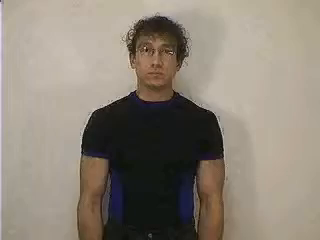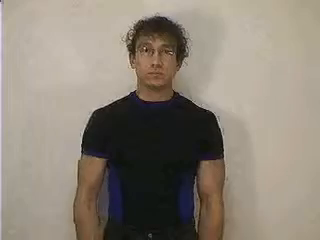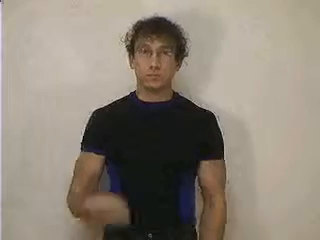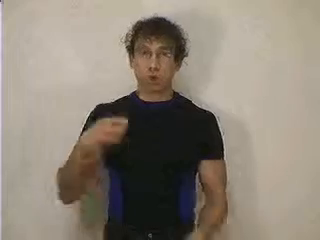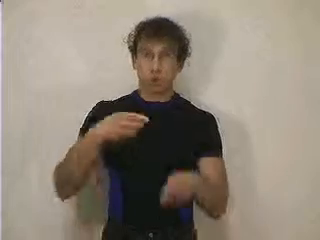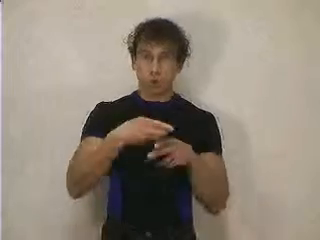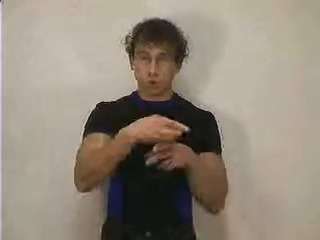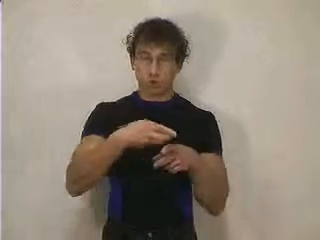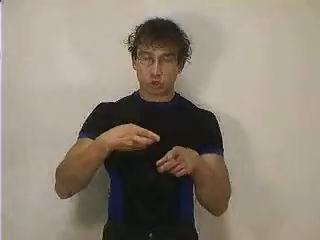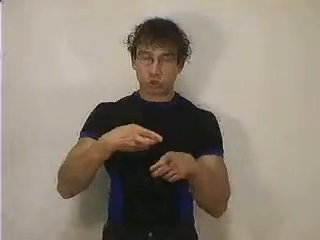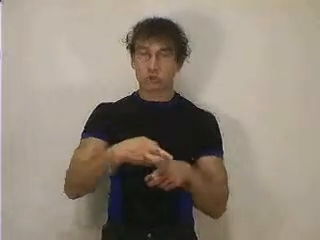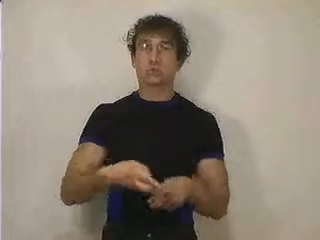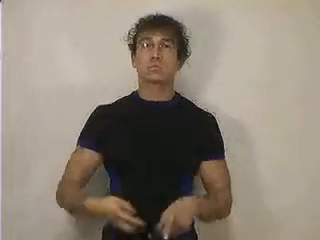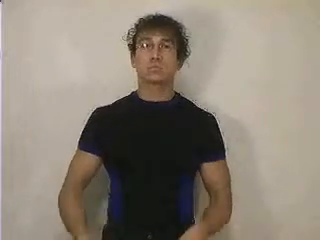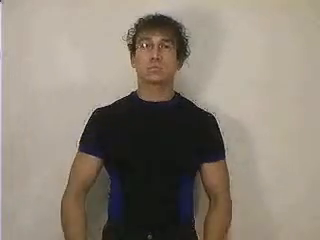knife